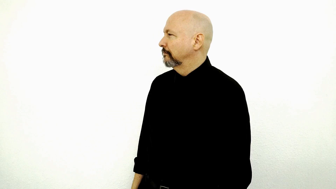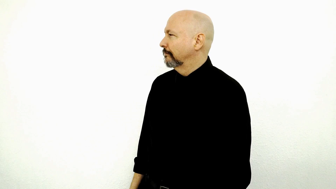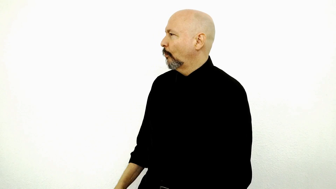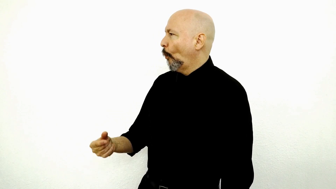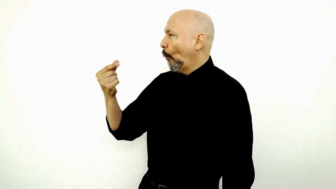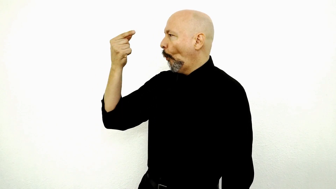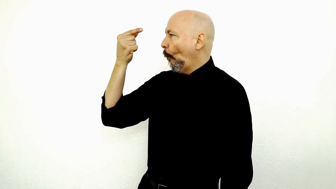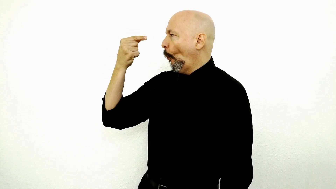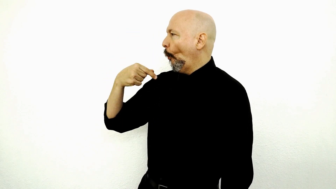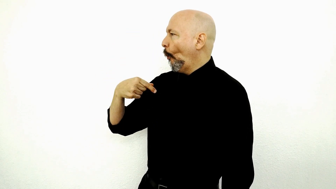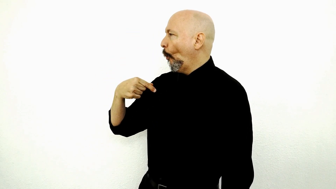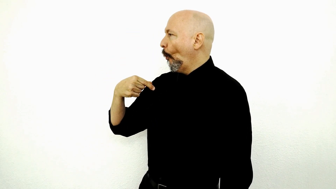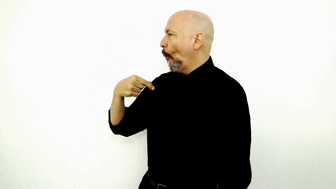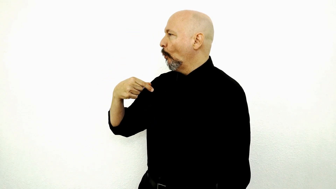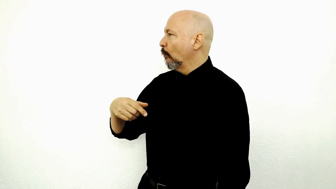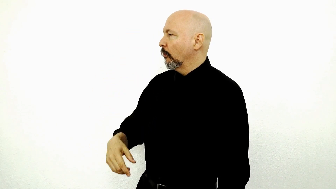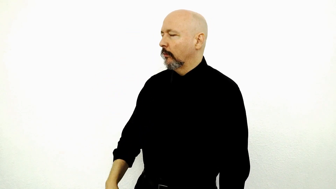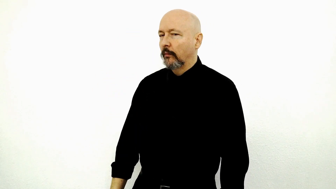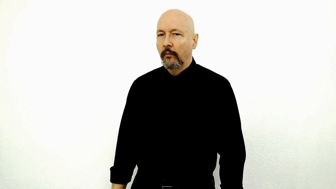THIN-[q-handshape-version]-[side-view]